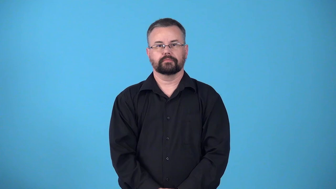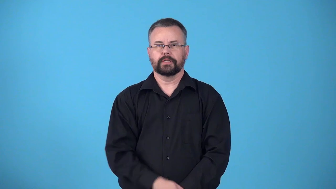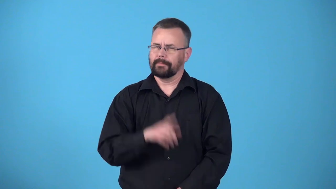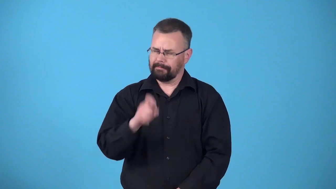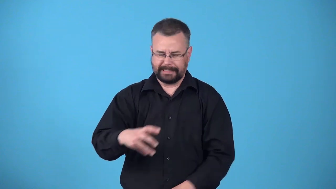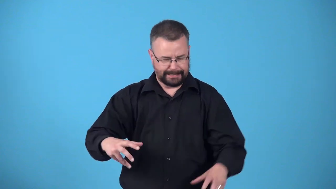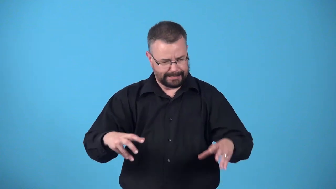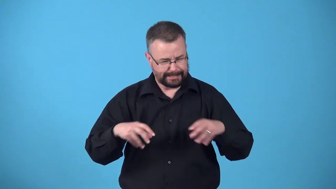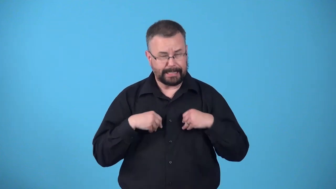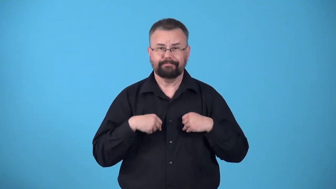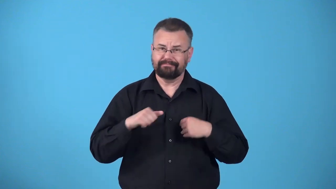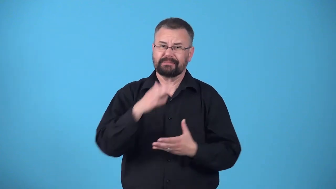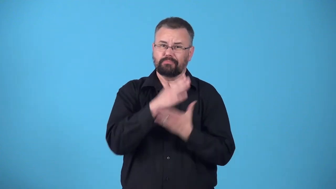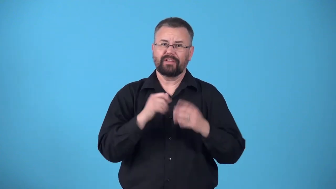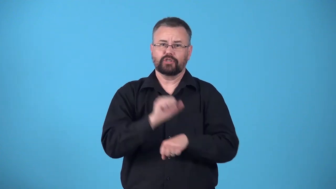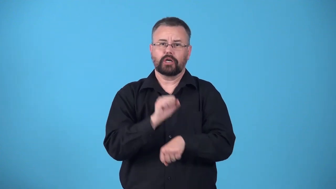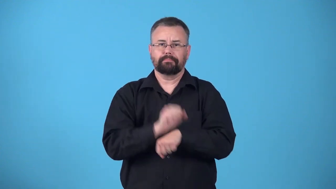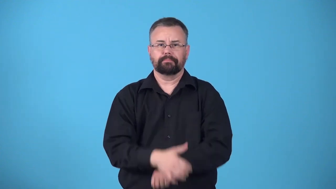come with the territory